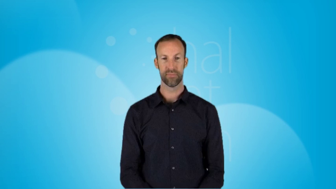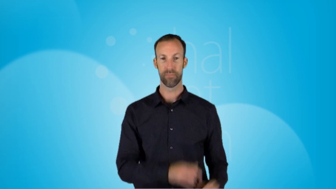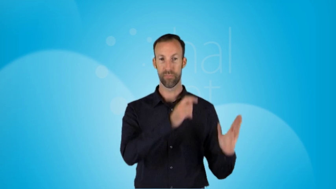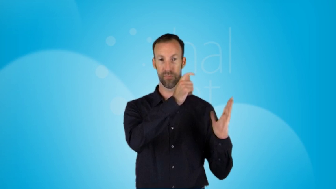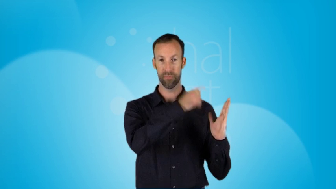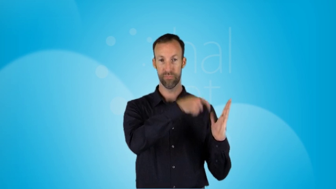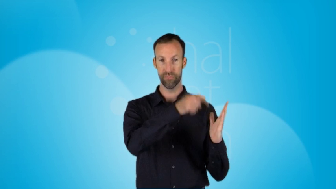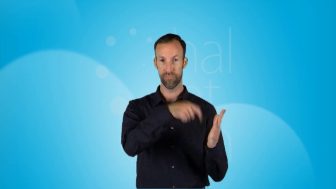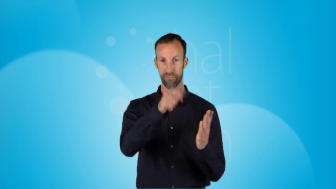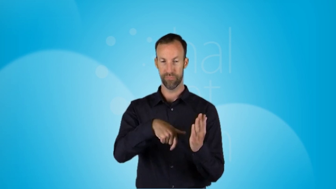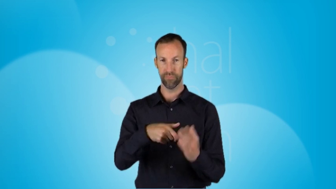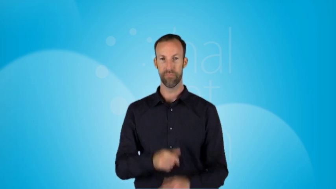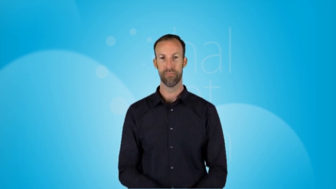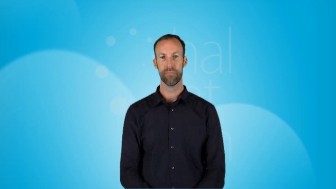columns